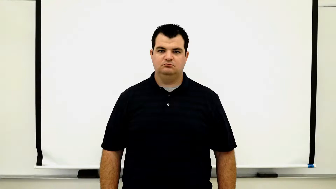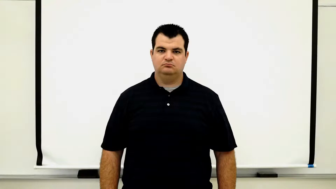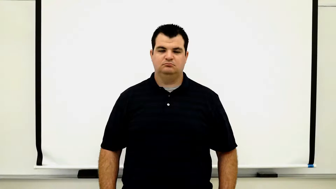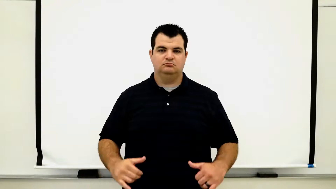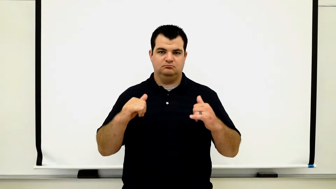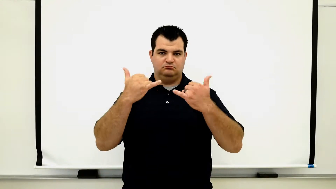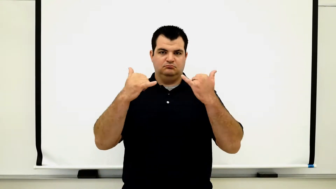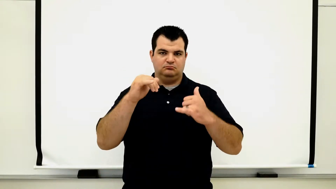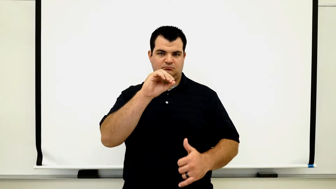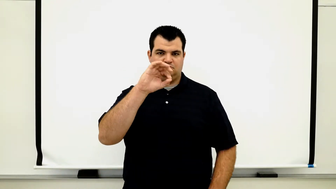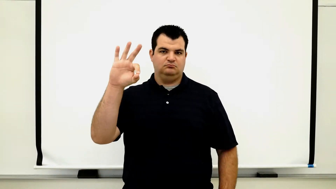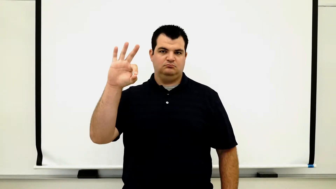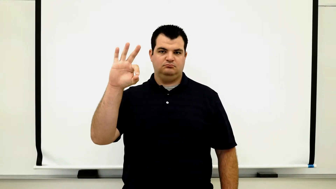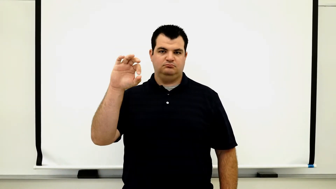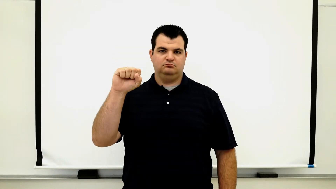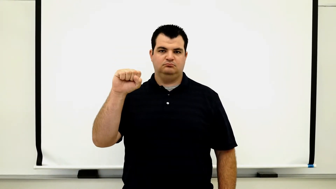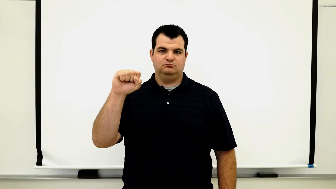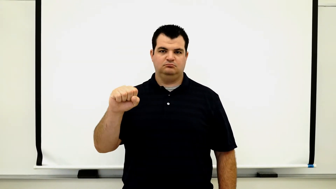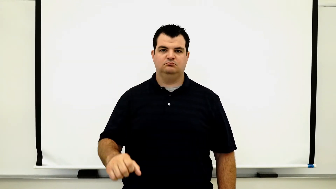PLAYOFFS